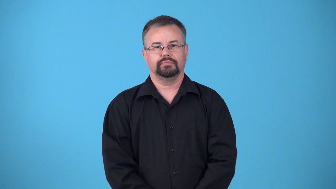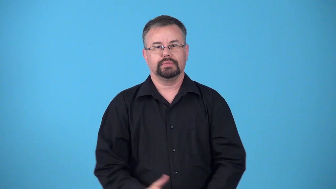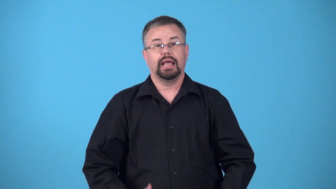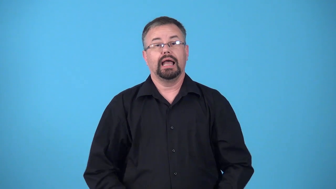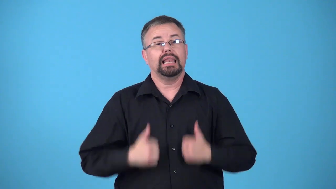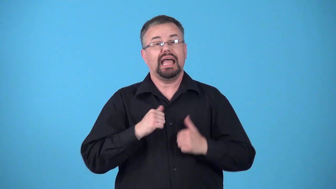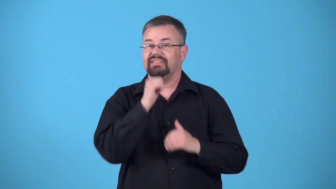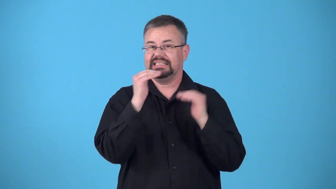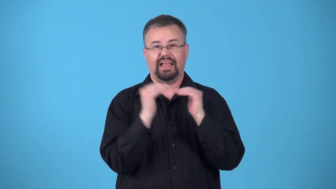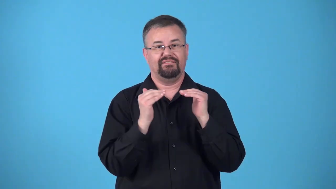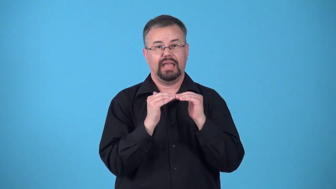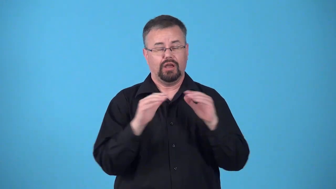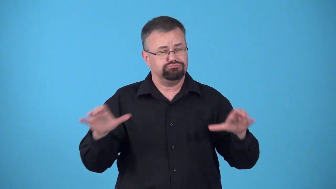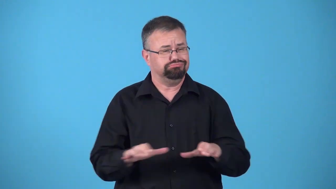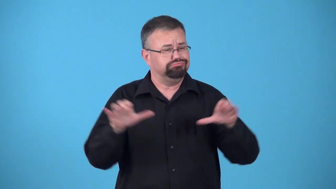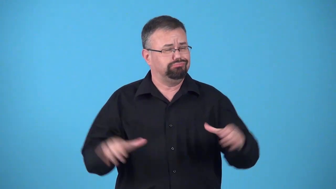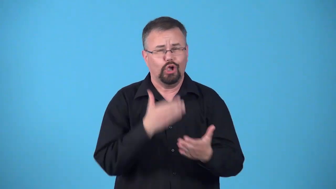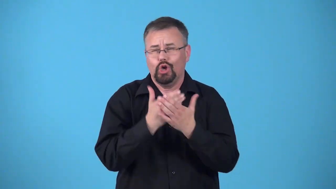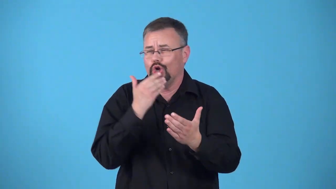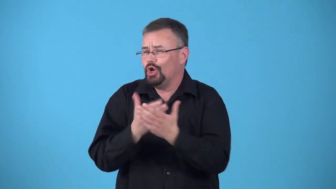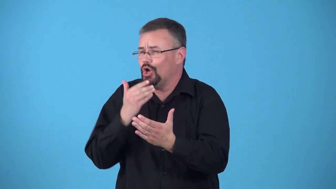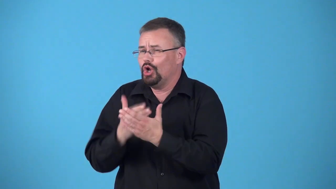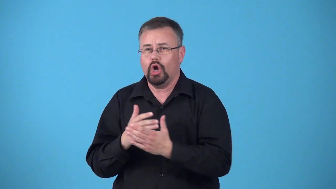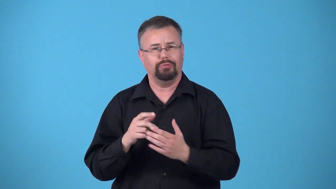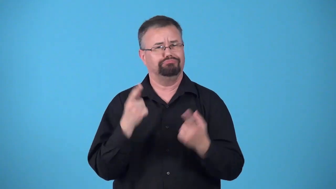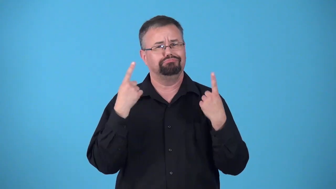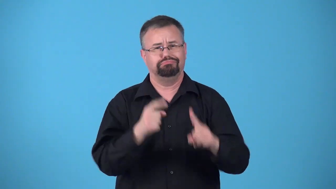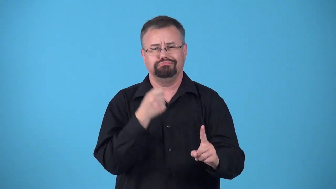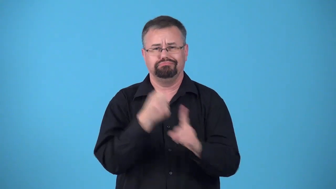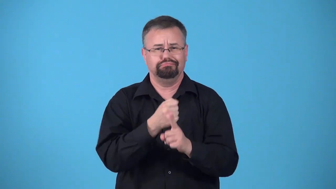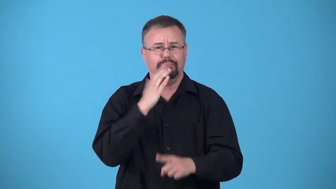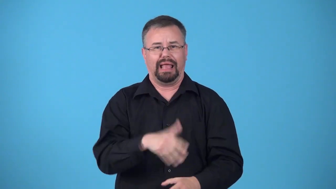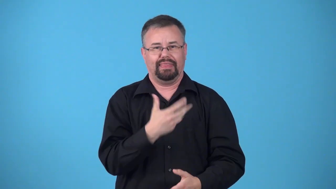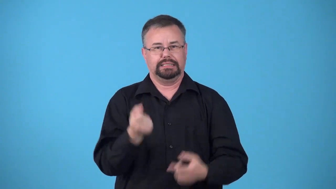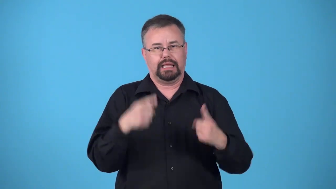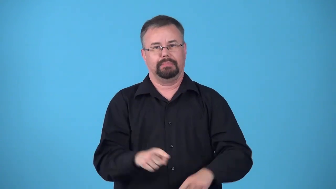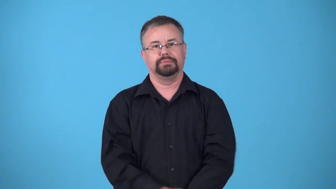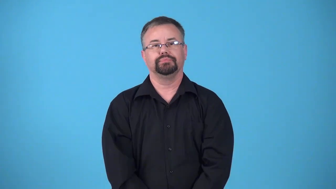no good deed goes unpunished